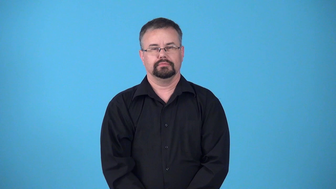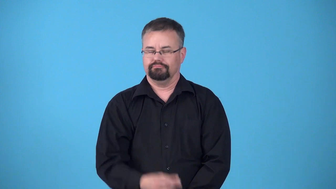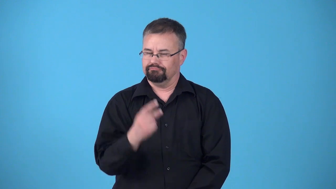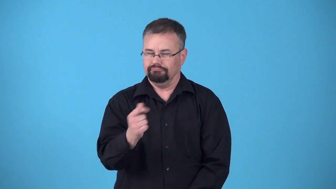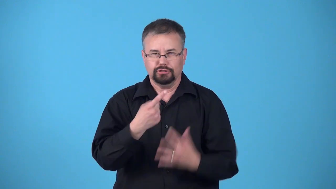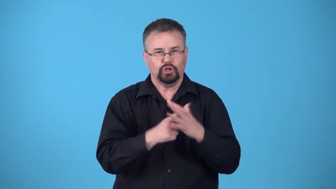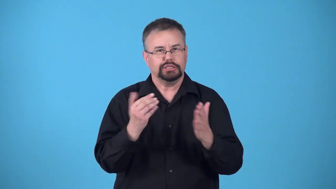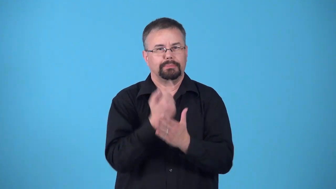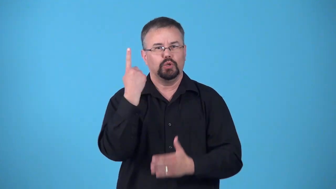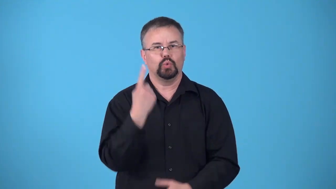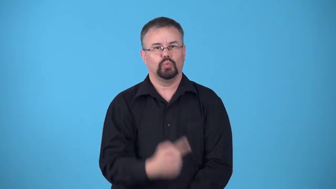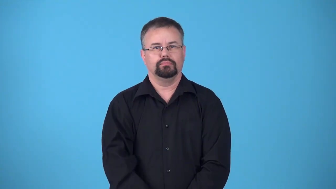quick off the mark